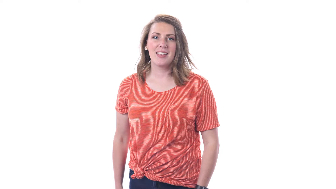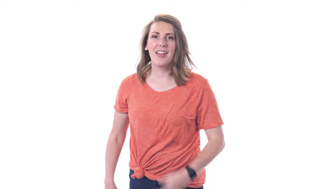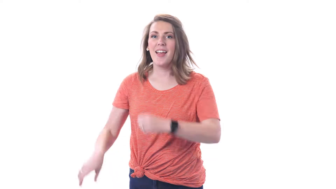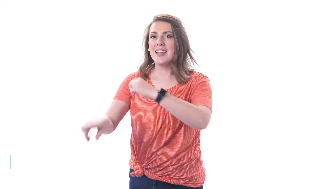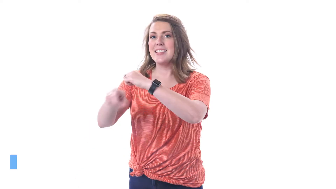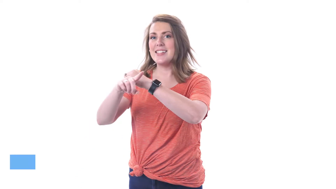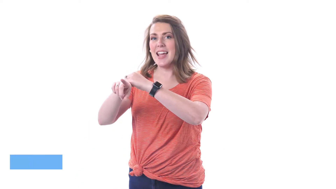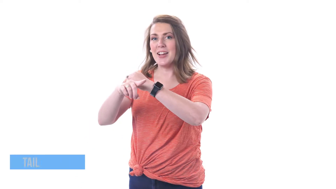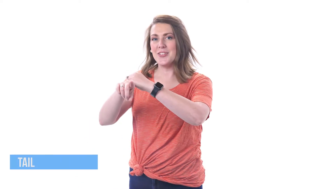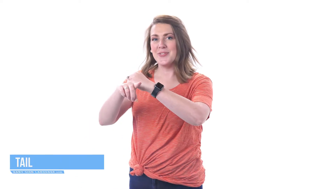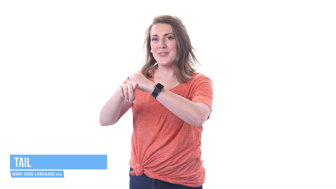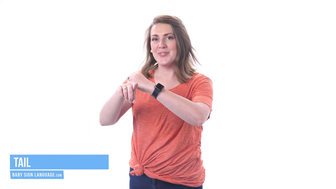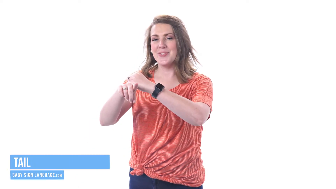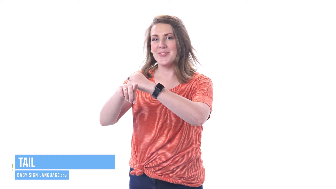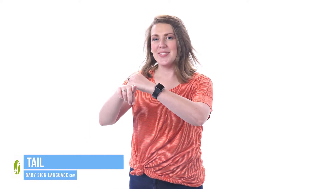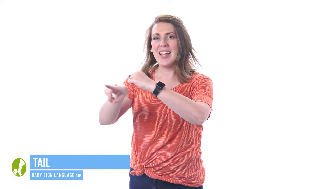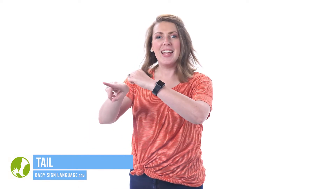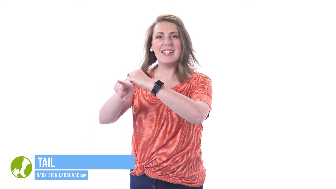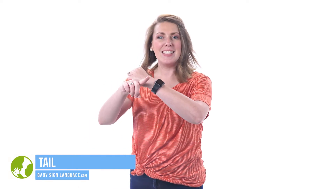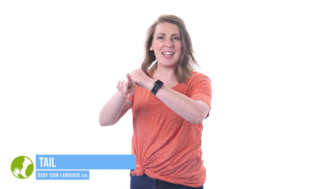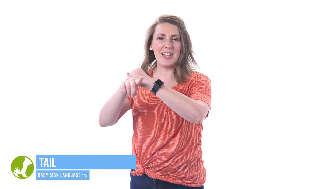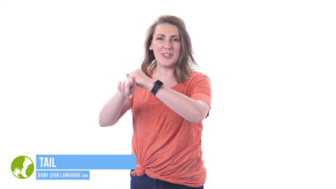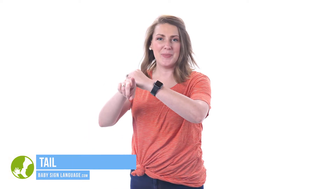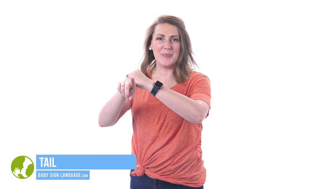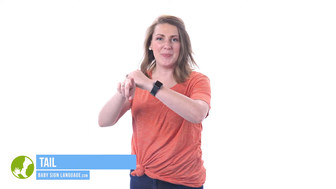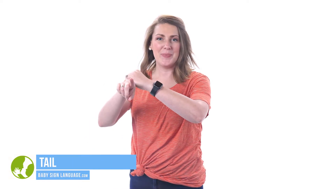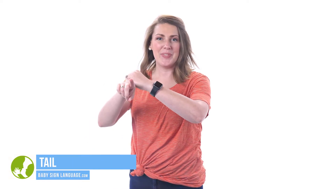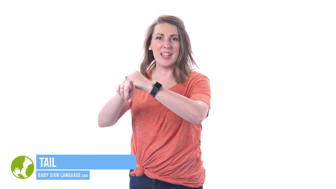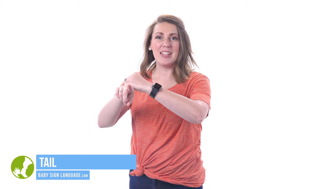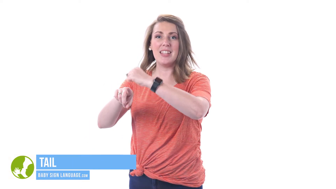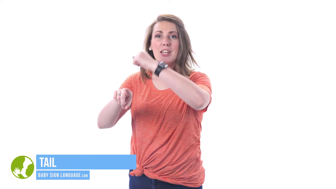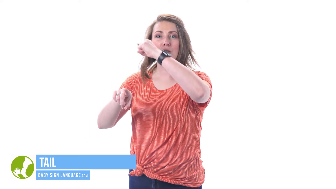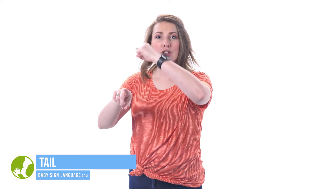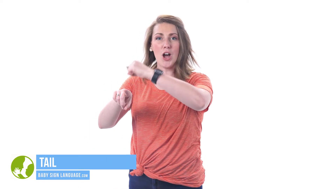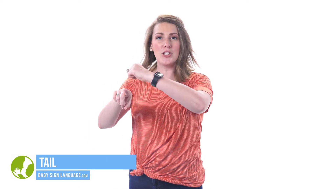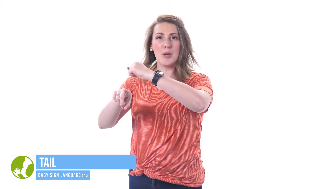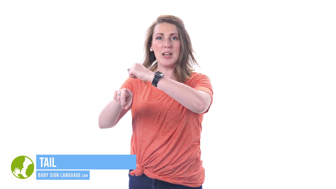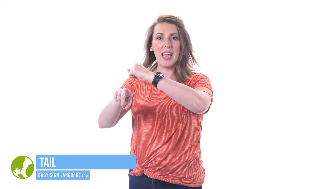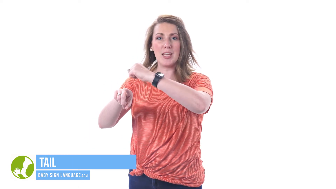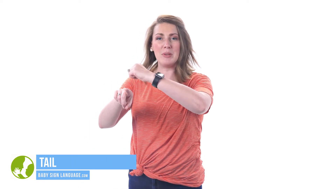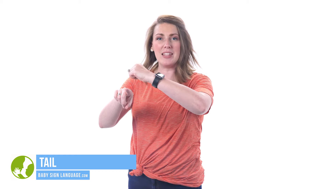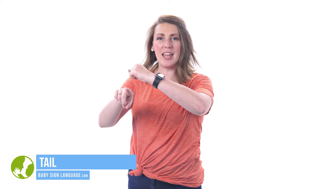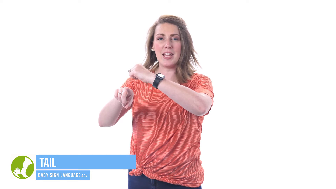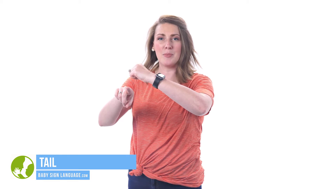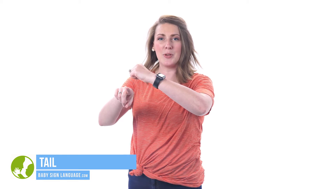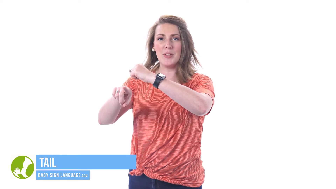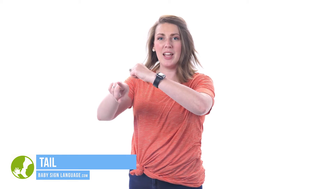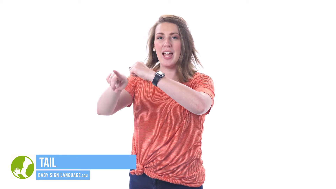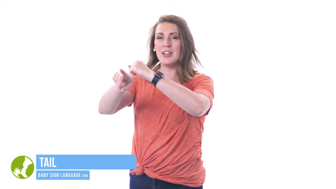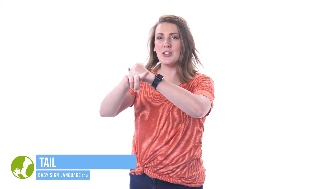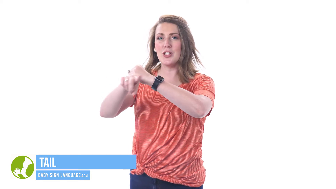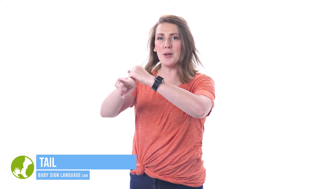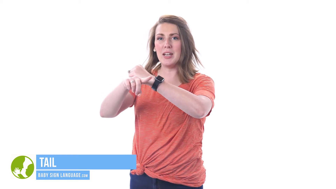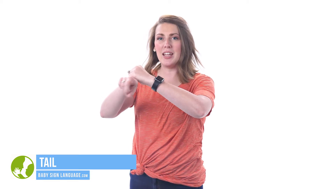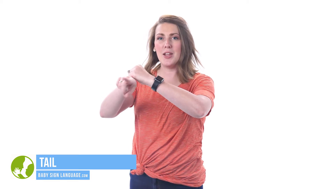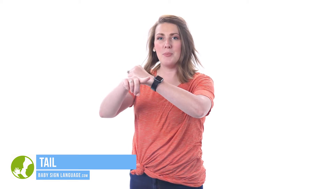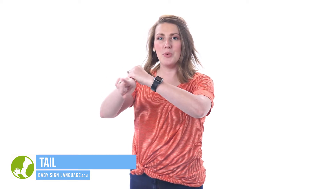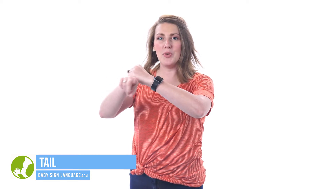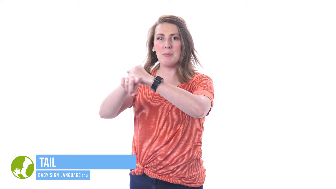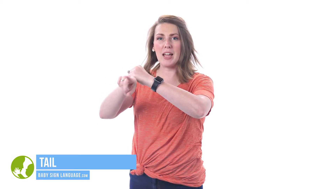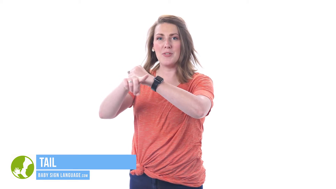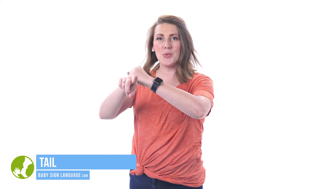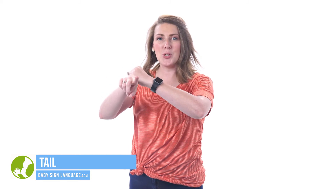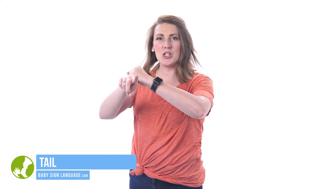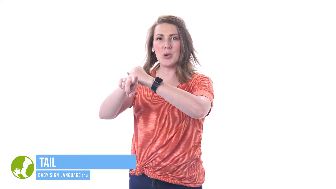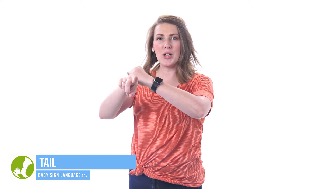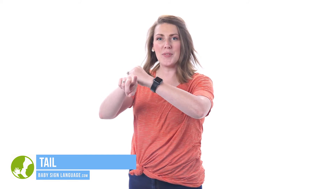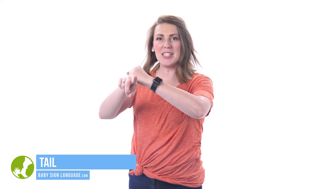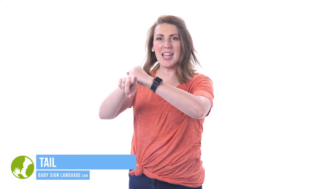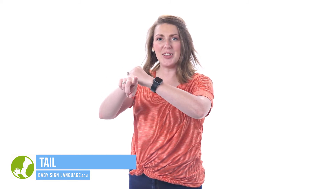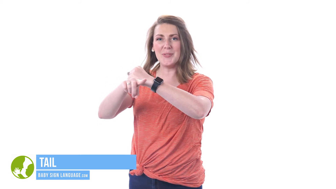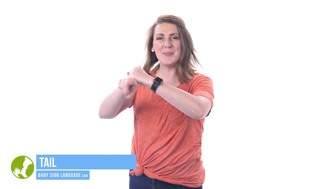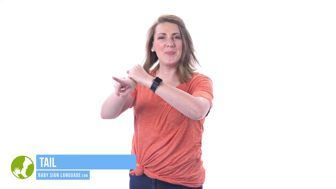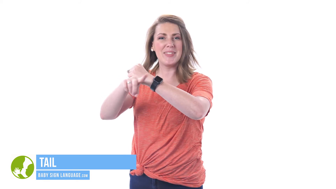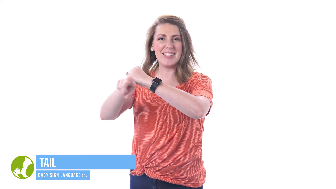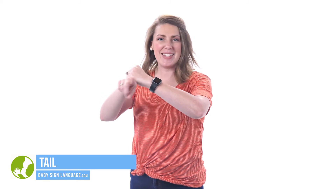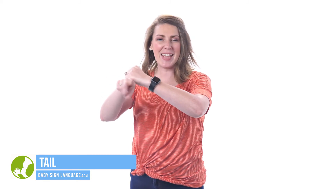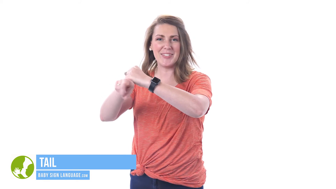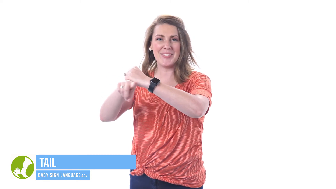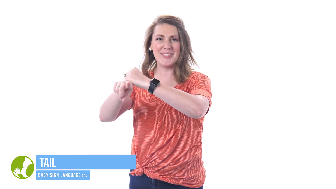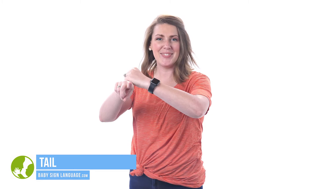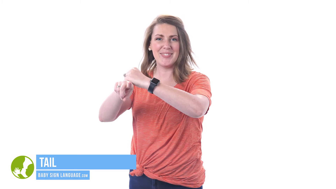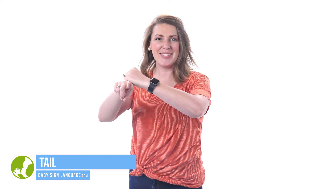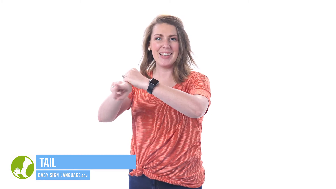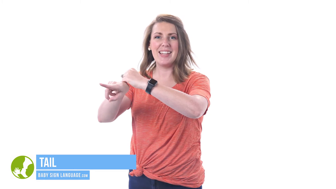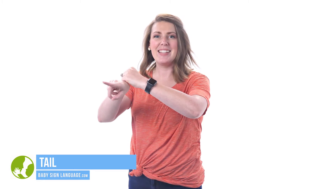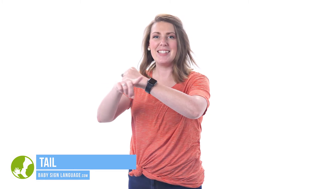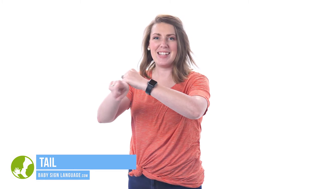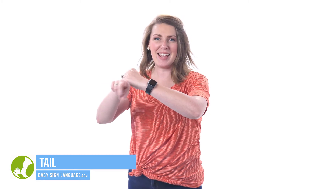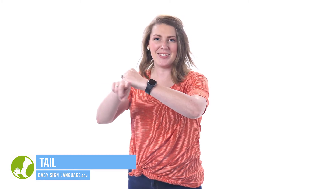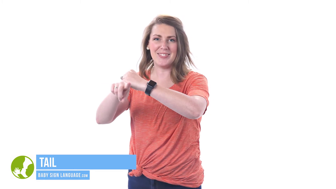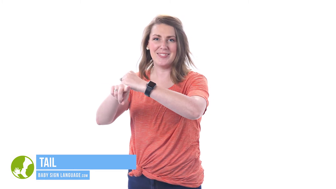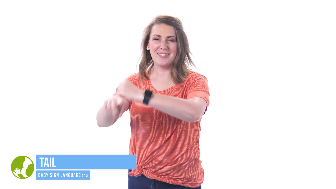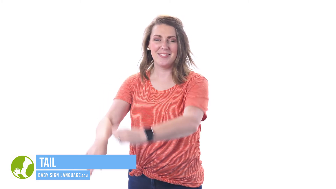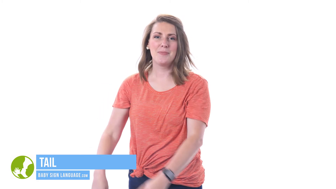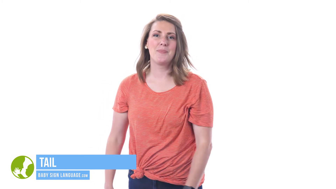Tail